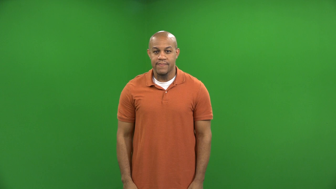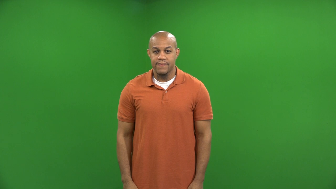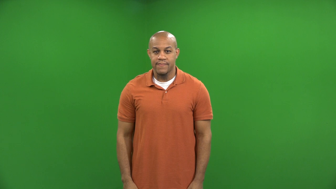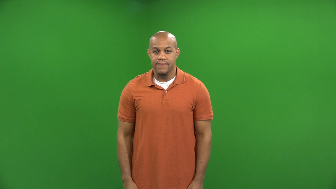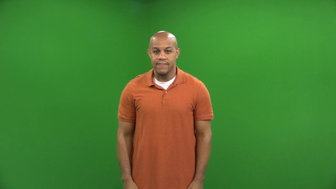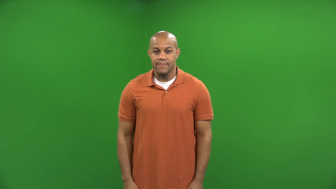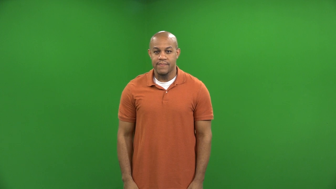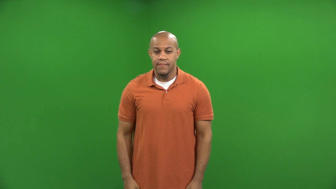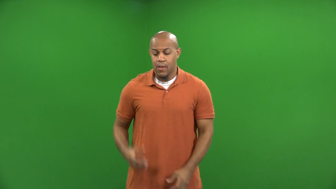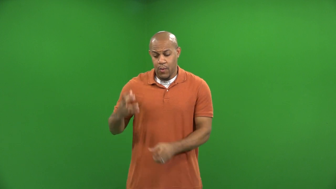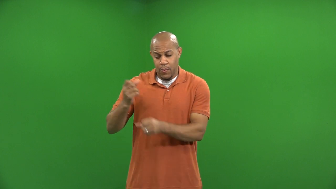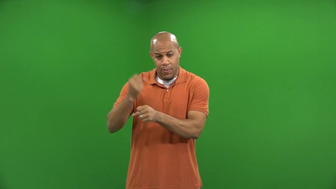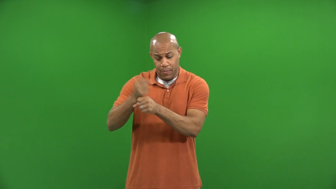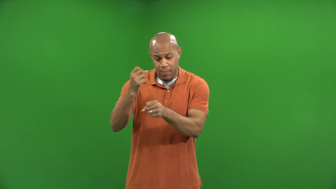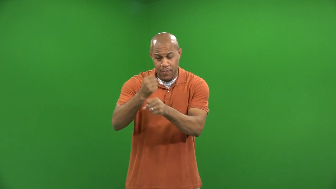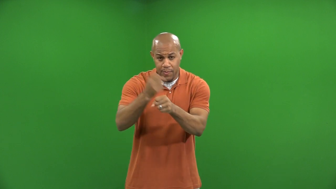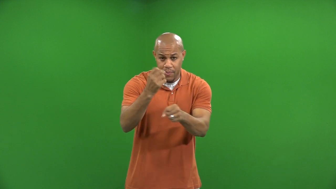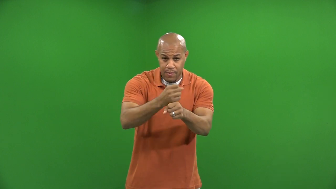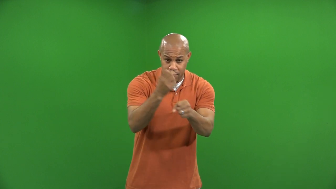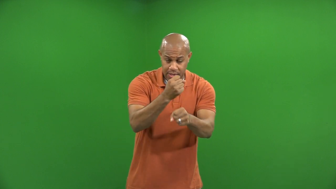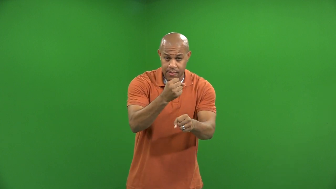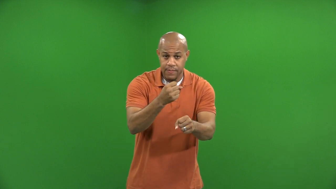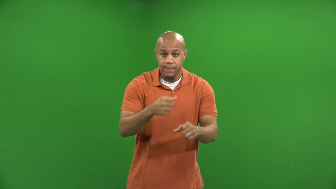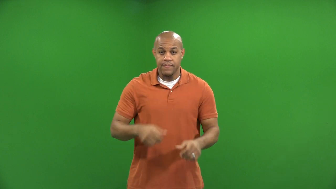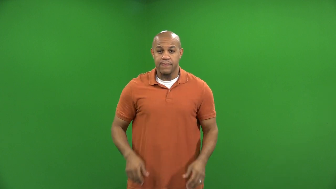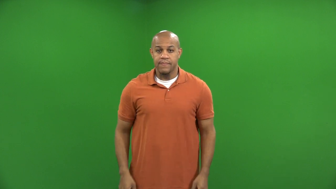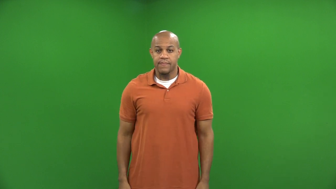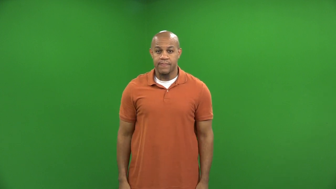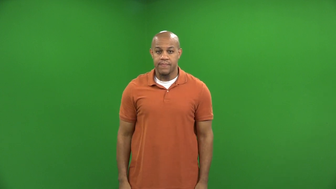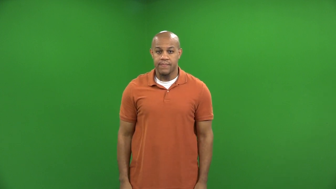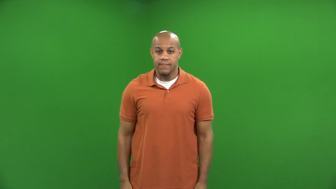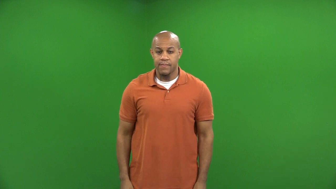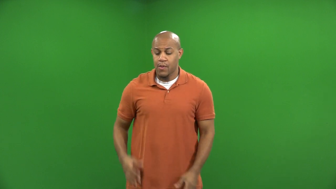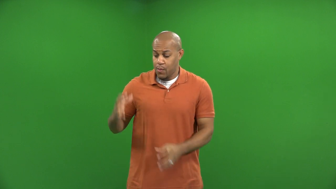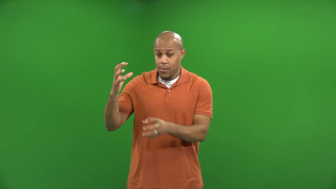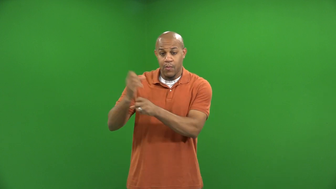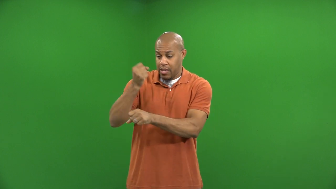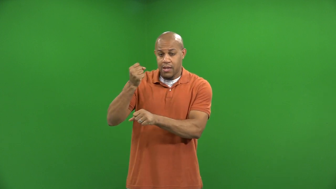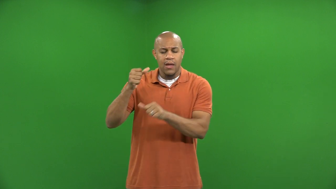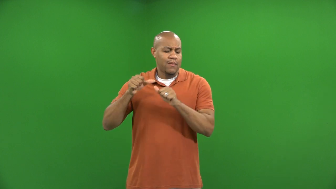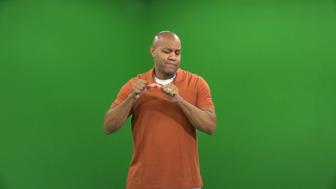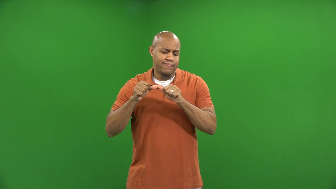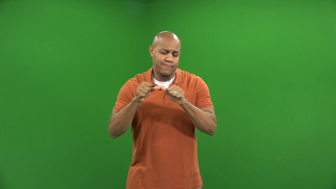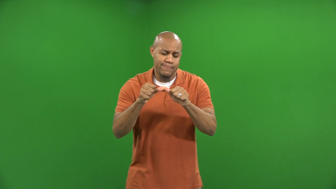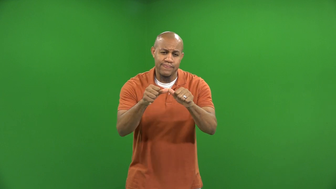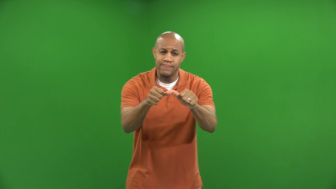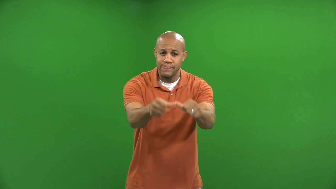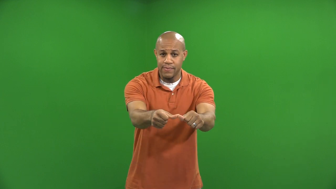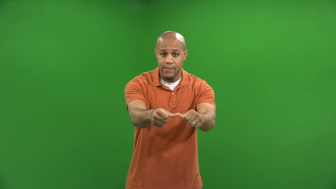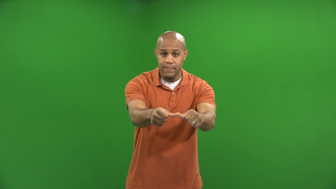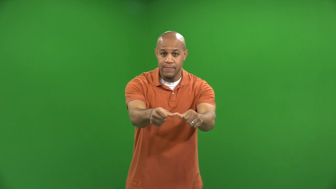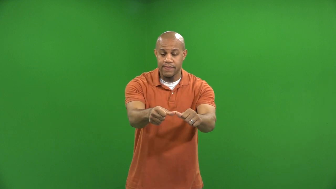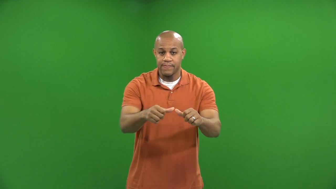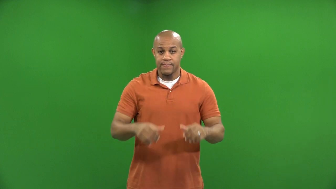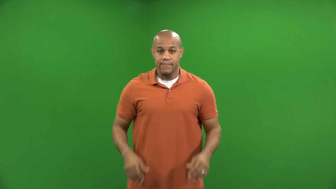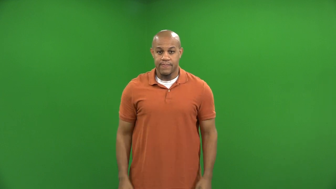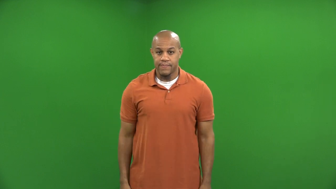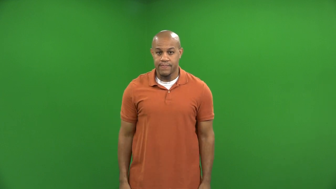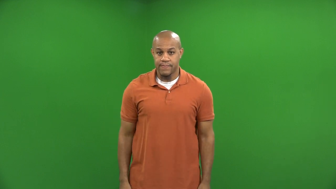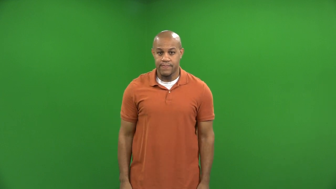Winning streak